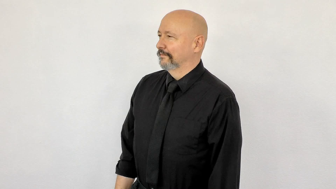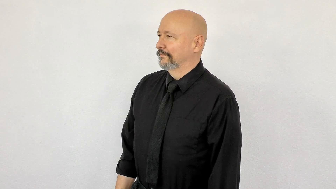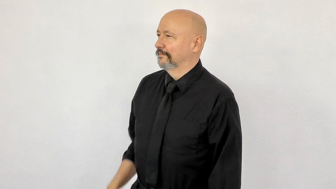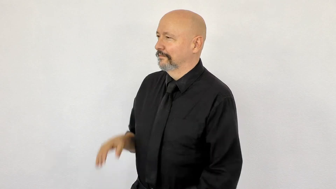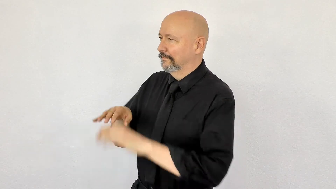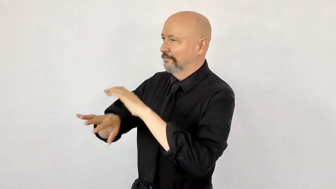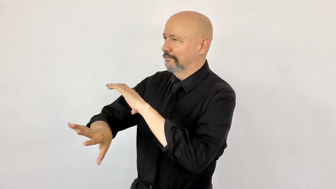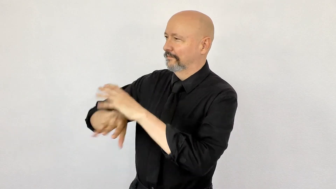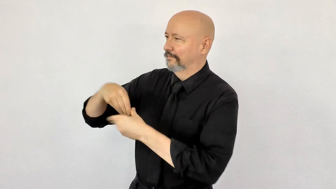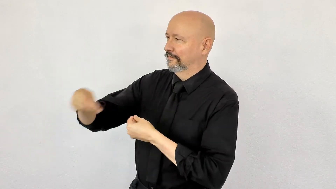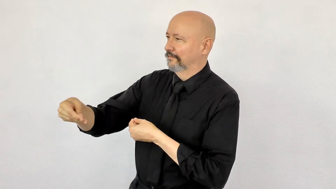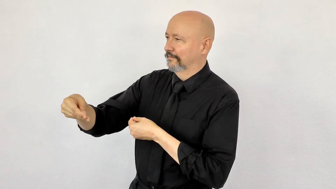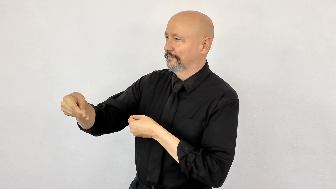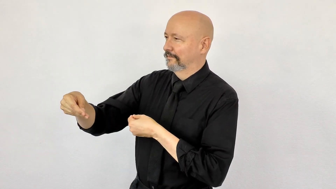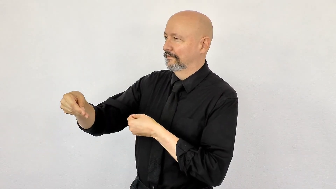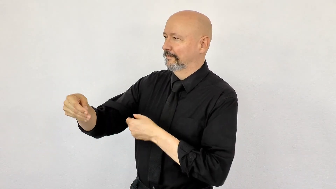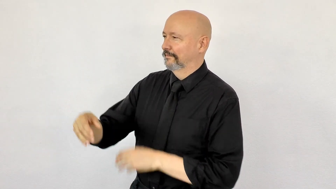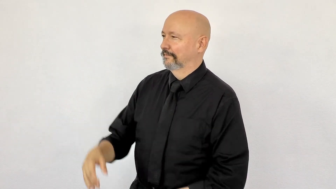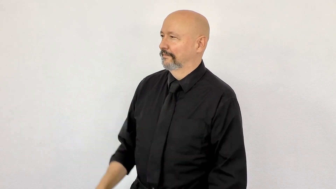INSIDE-OUT-[side view]